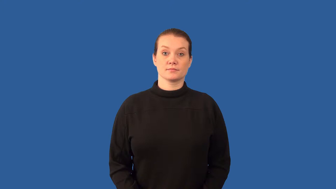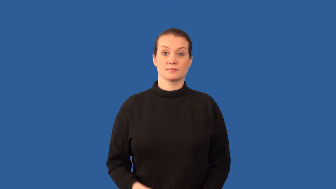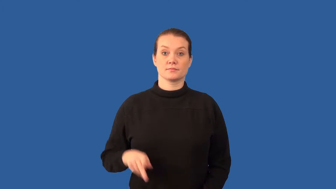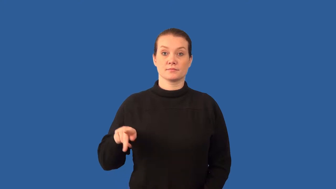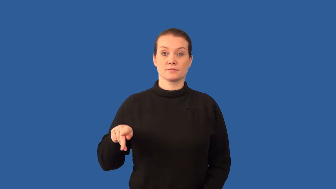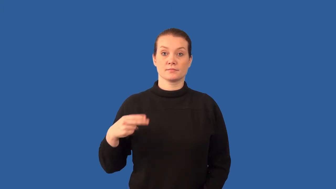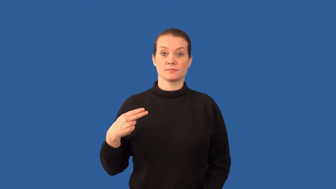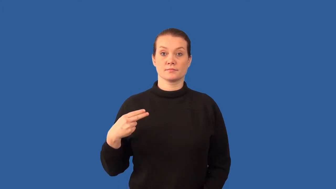ph